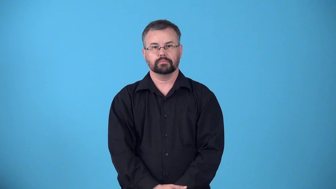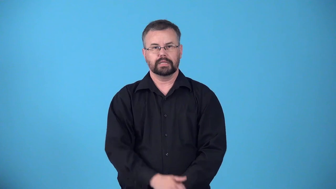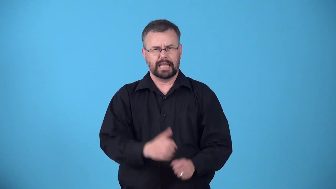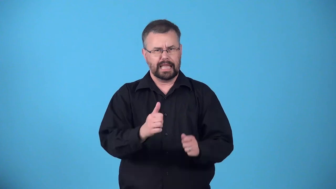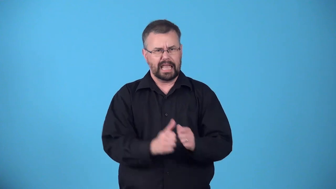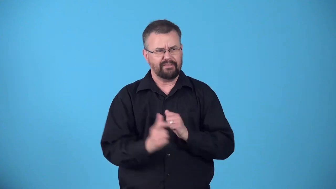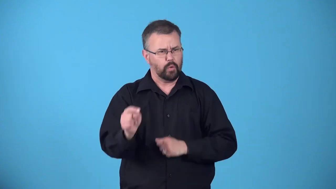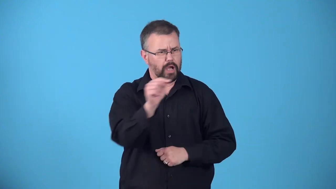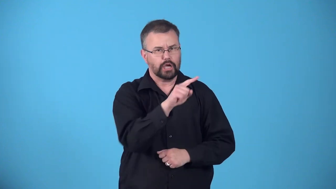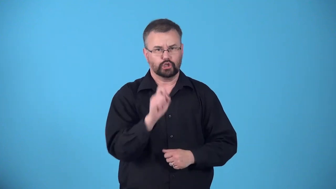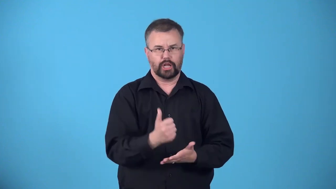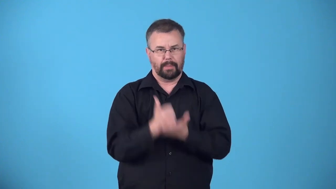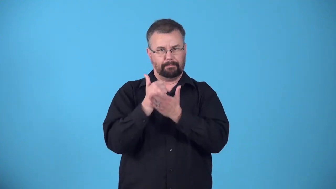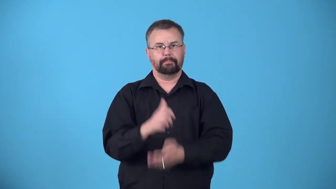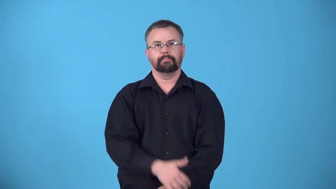all hands on deck, all hands to the pump